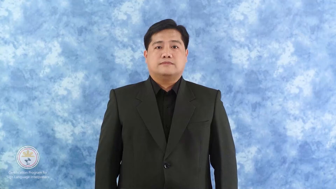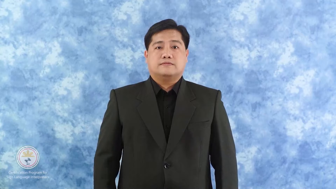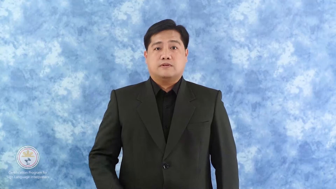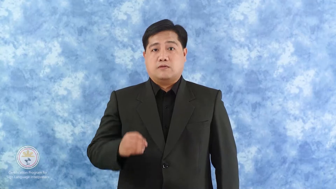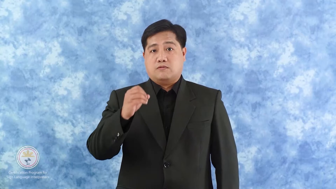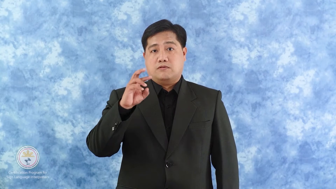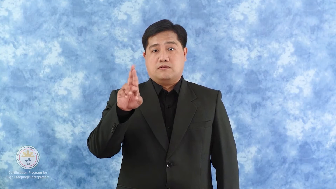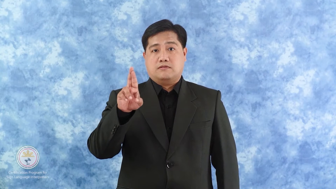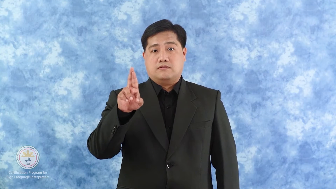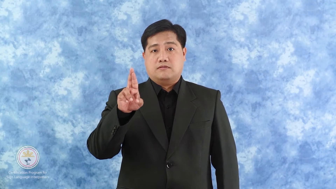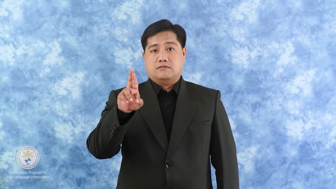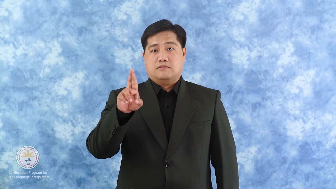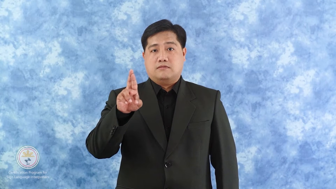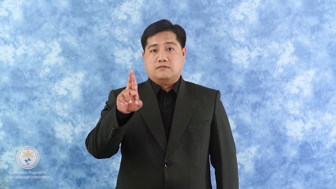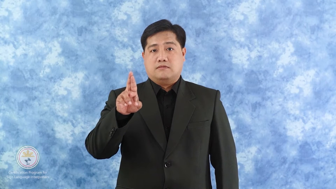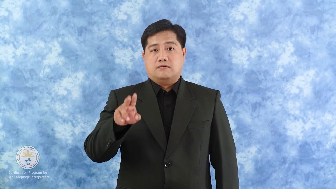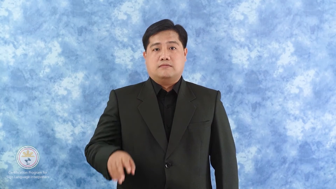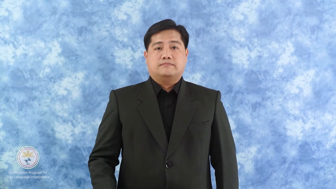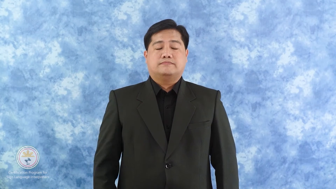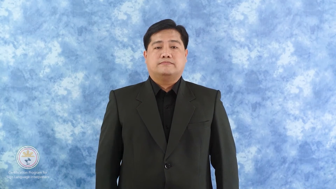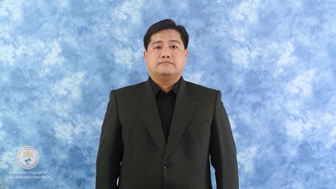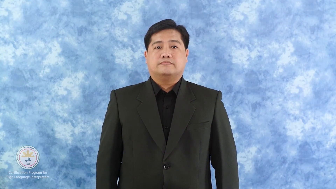Or